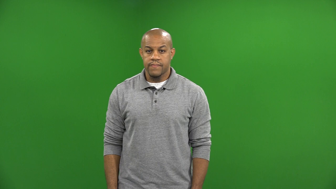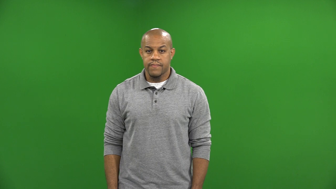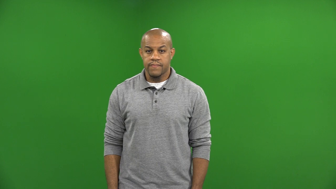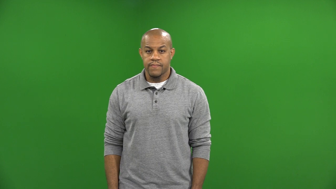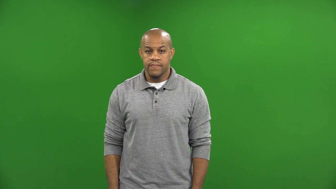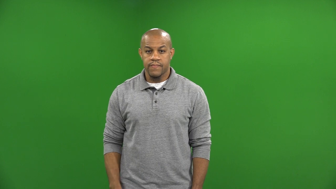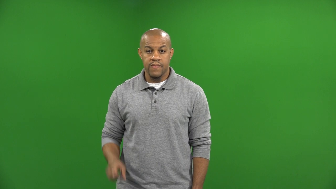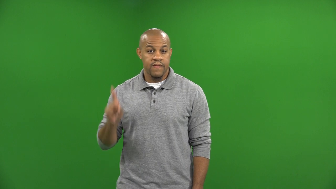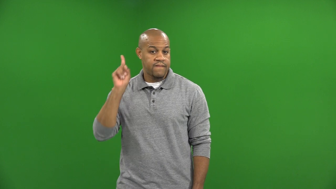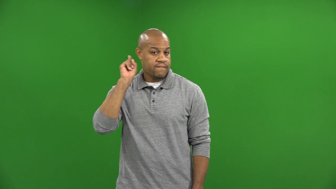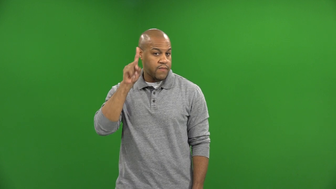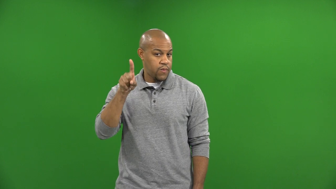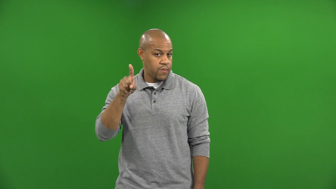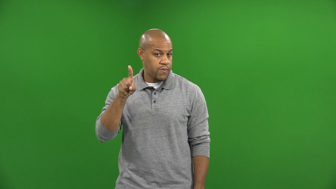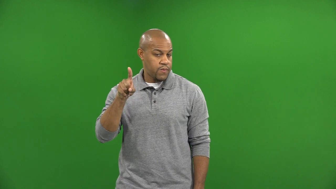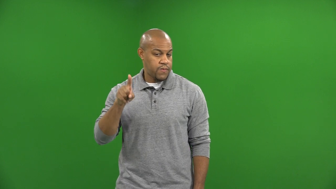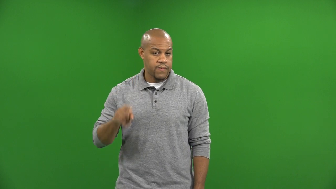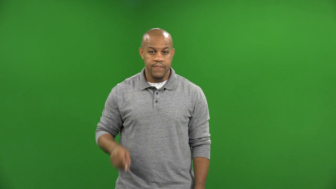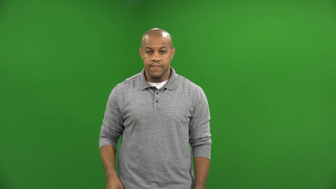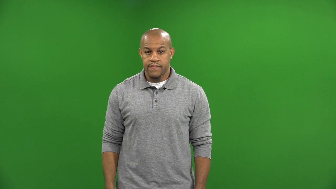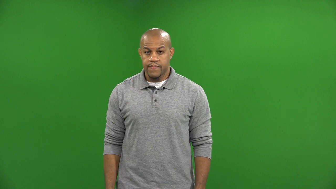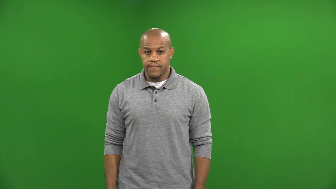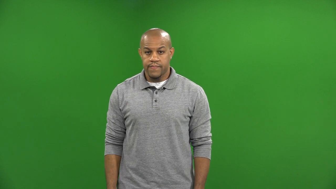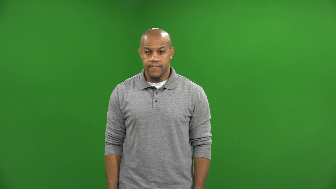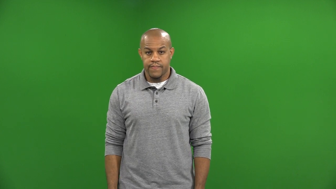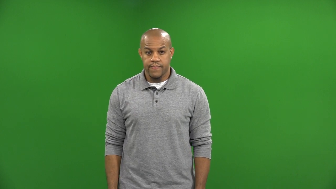Foul